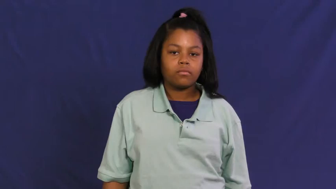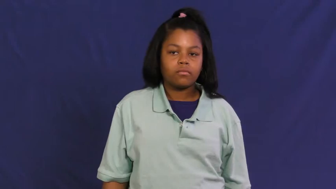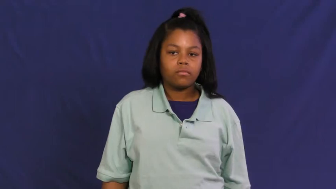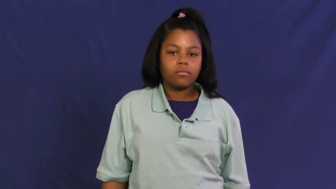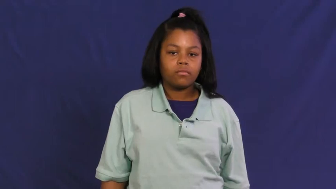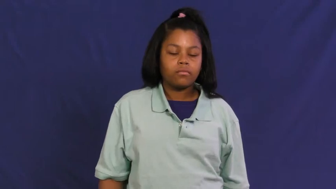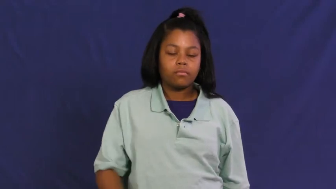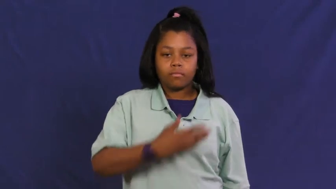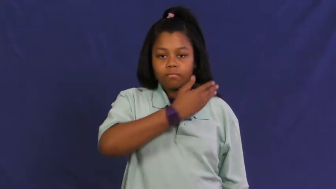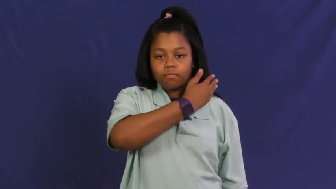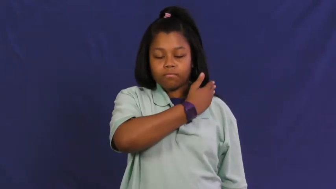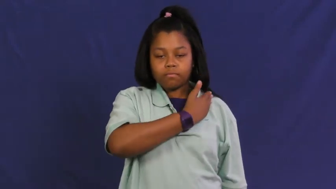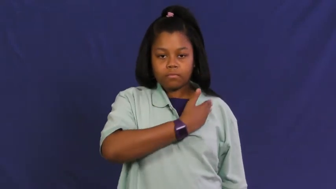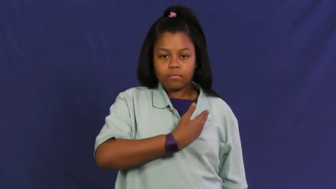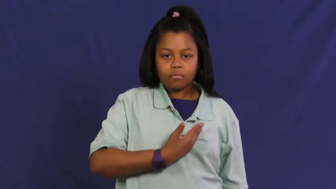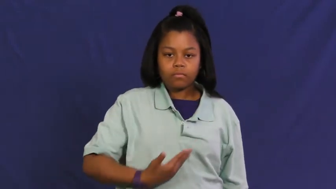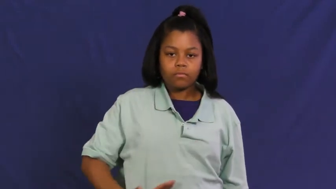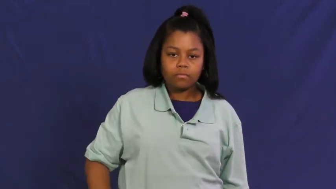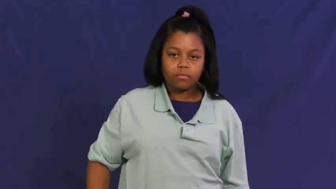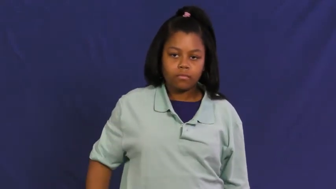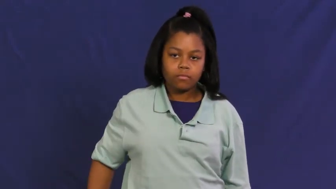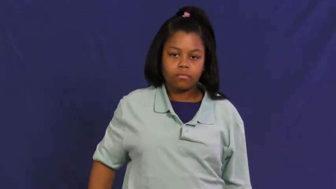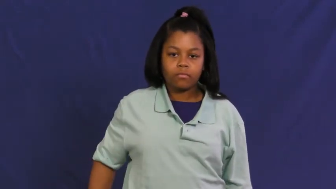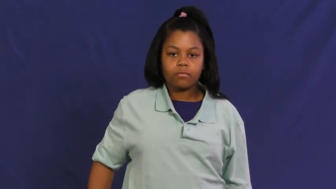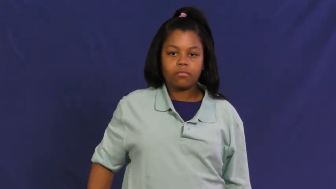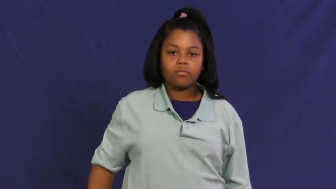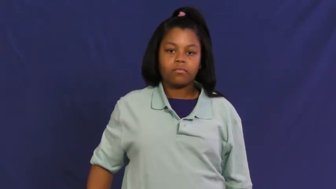yugoslavia